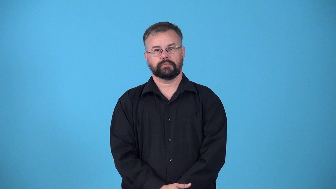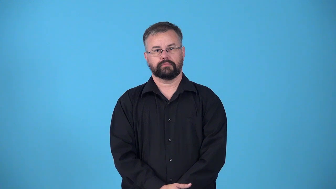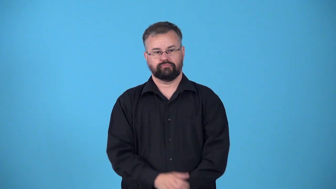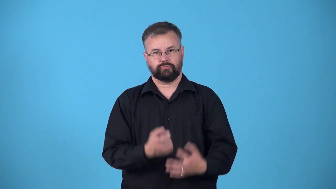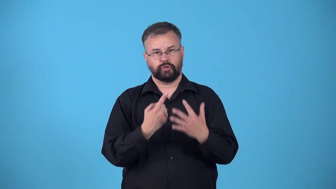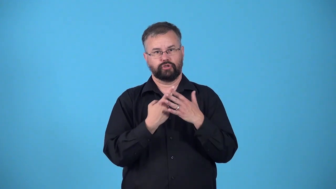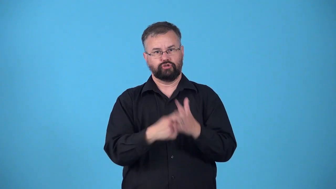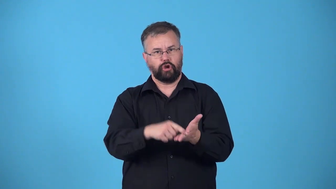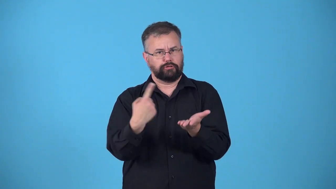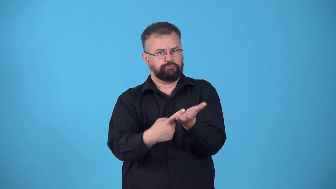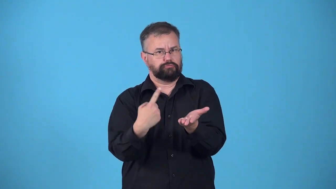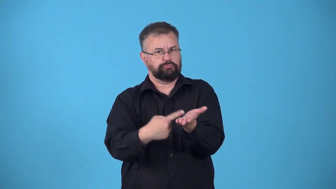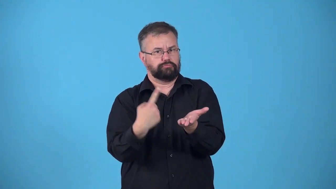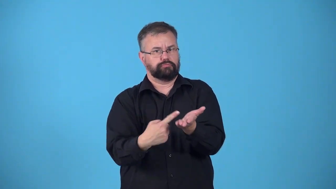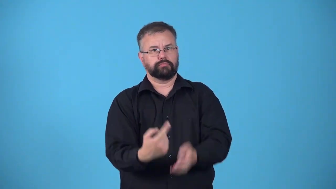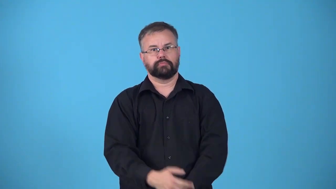get into,get onto,get to discuss